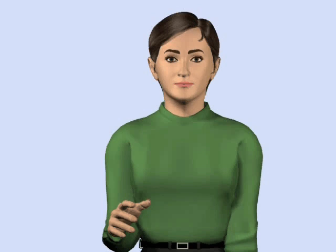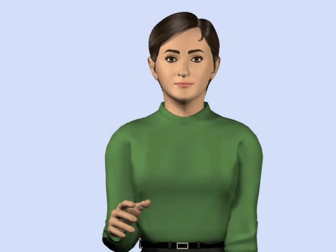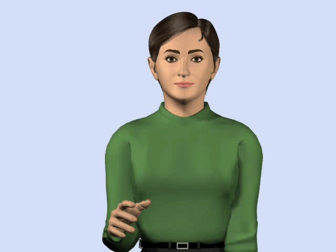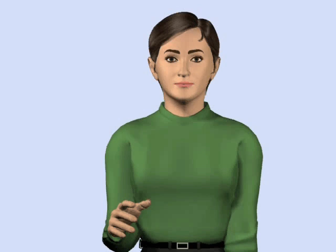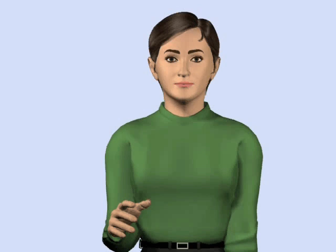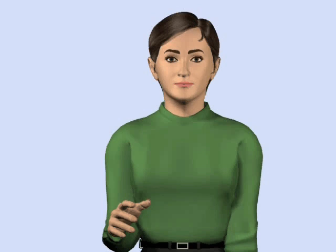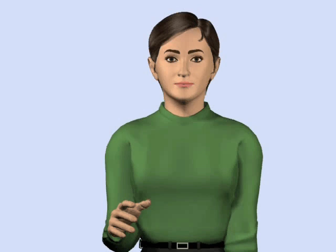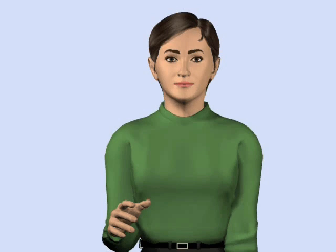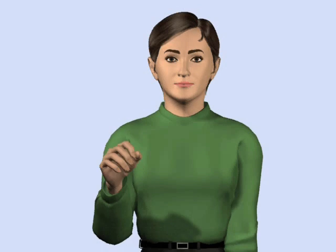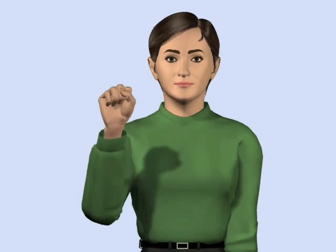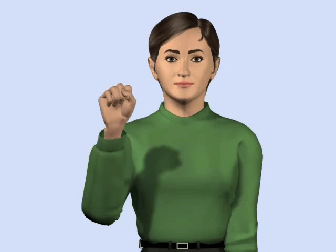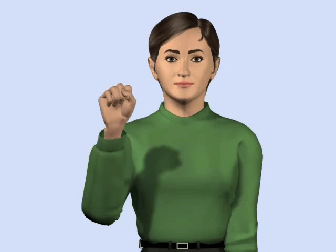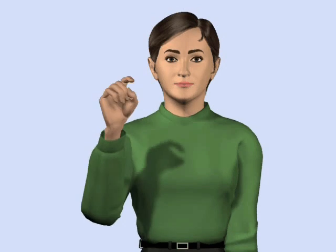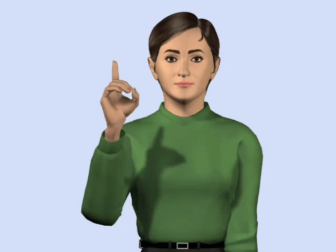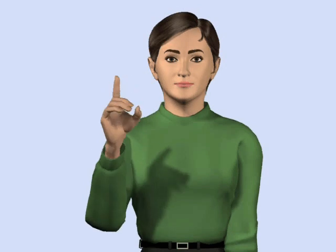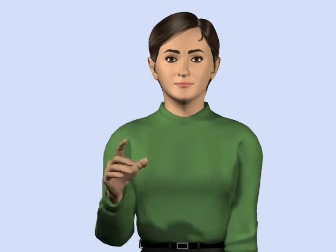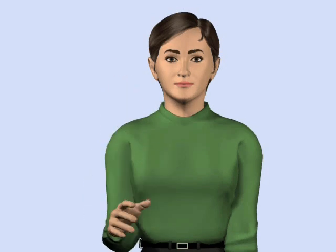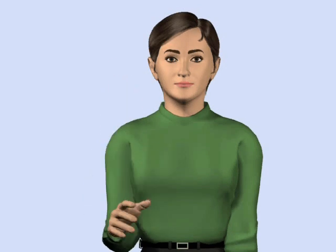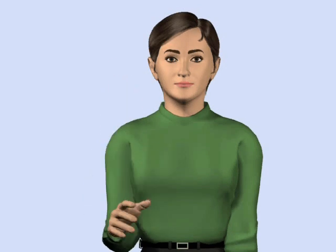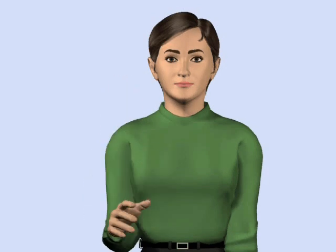San Diego,CA